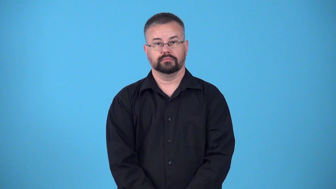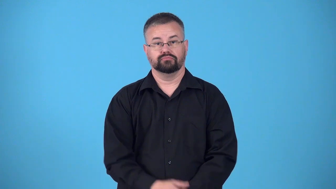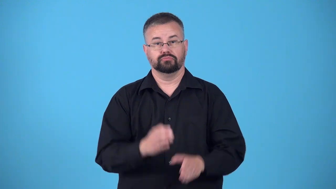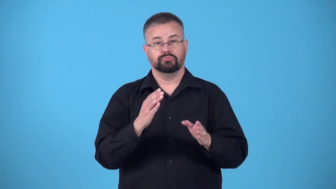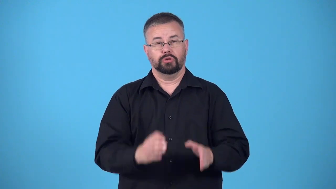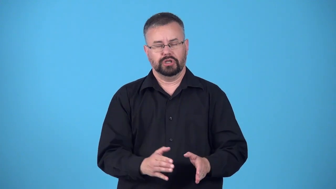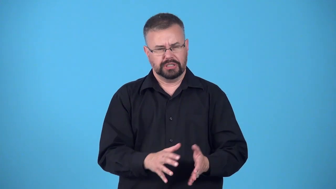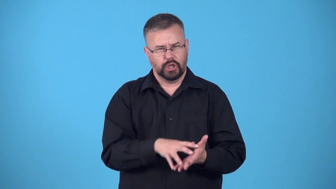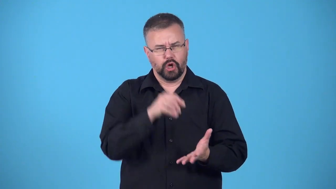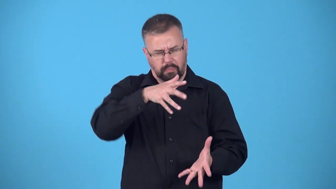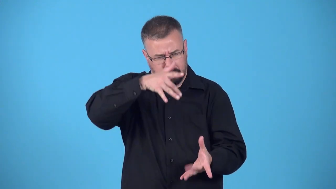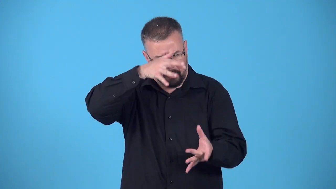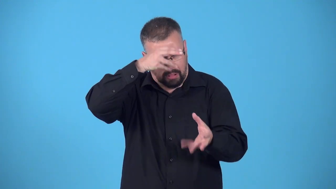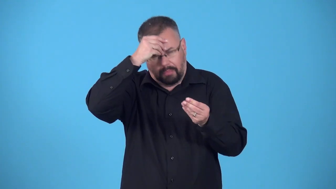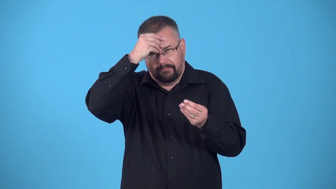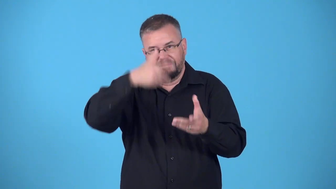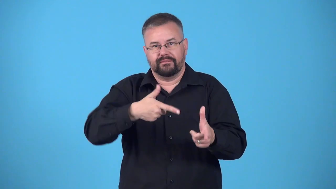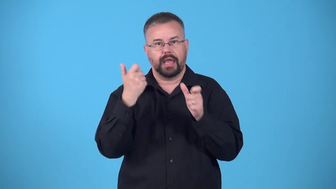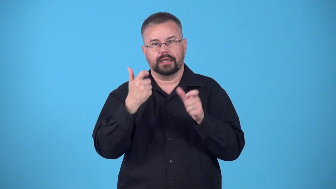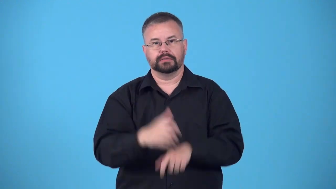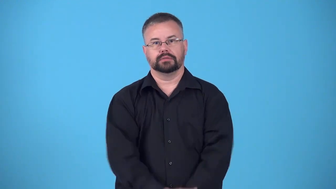sponge